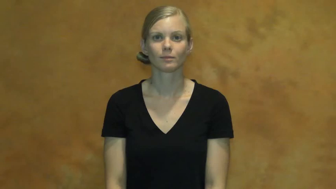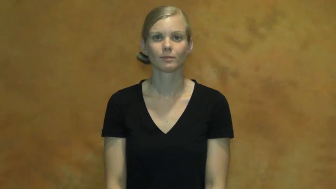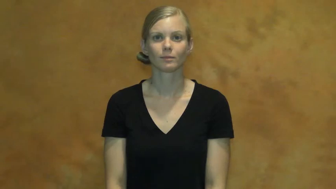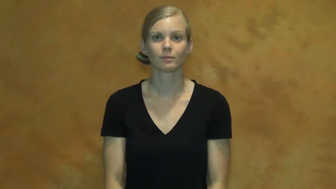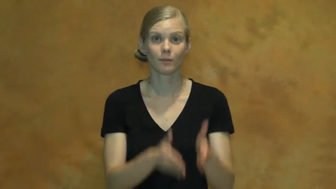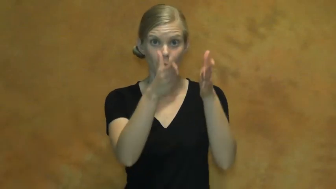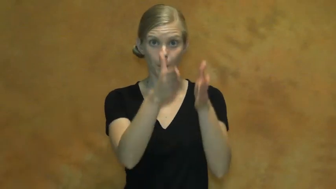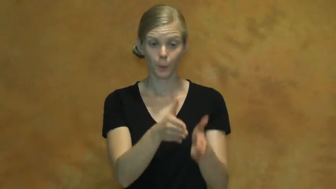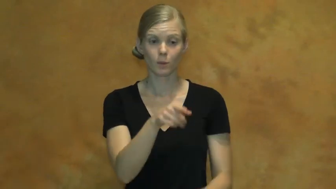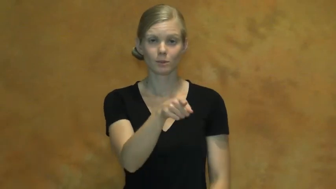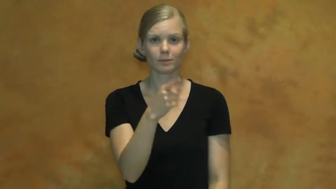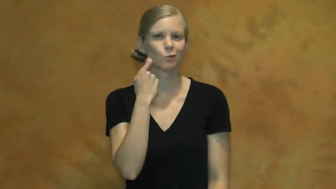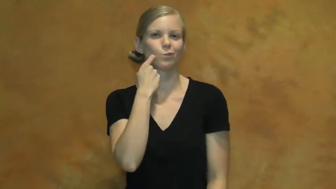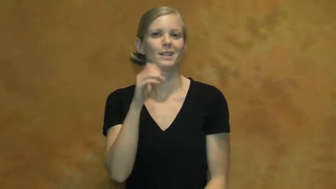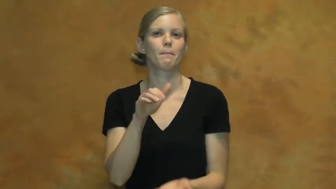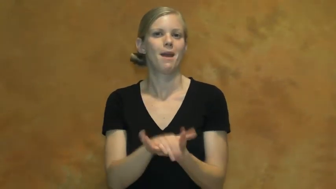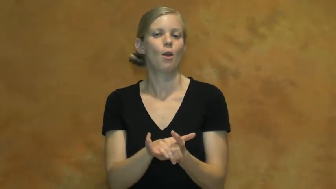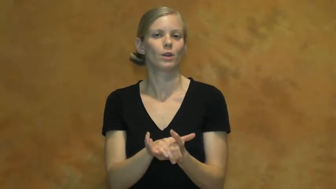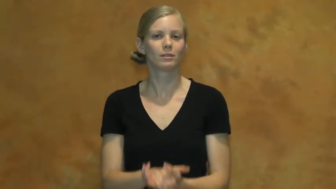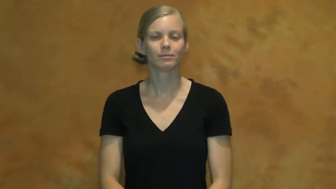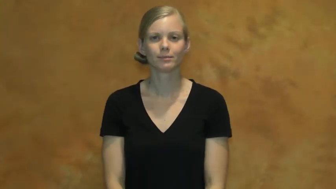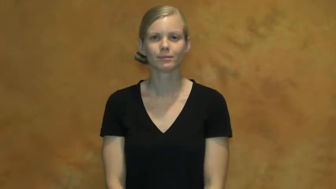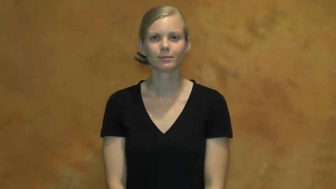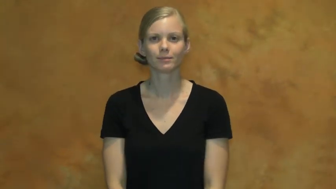newlywed